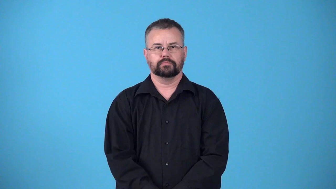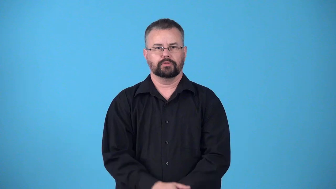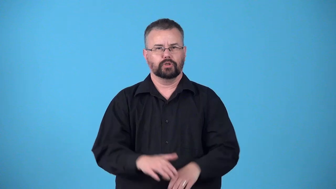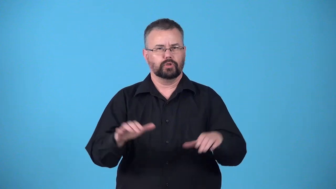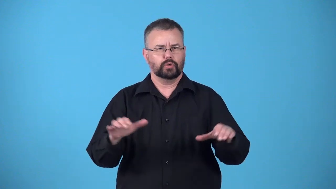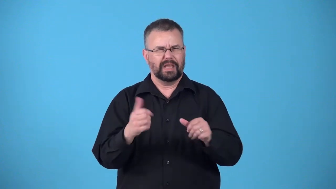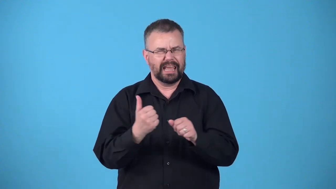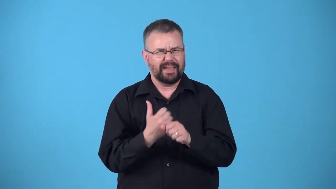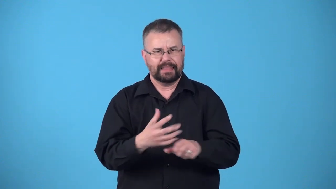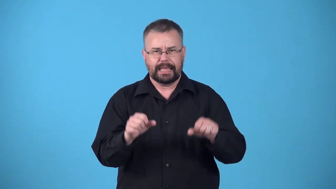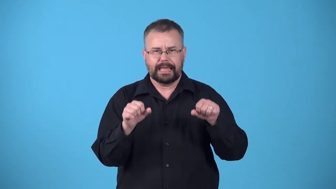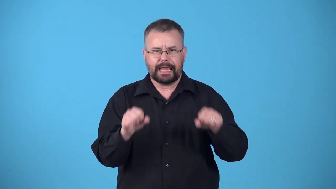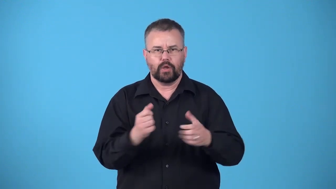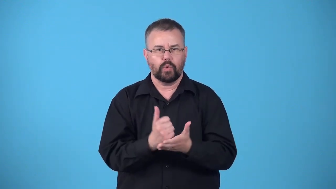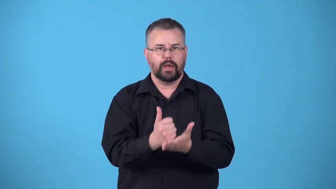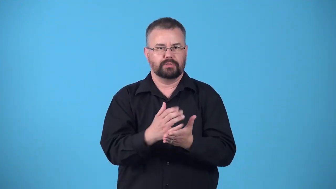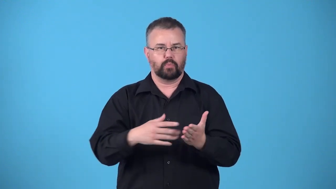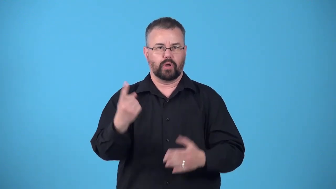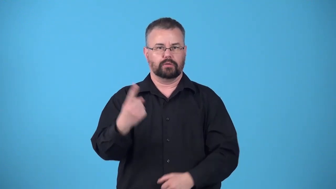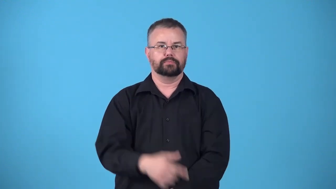bend over backwards-help